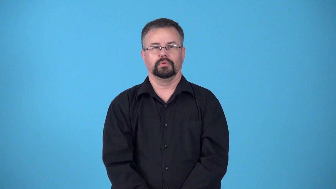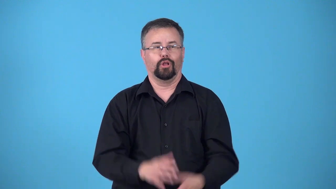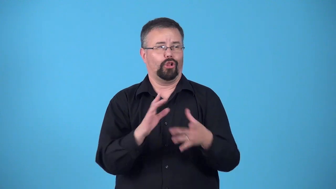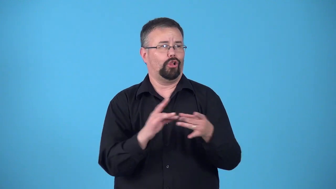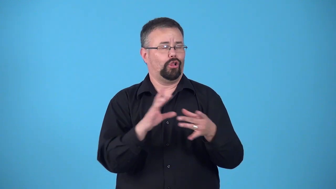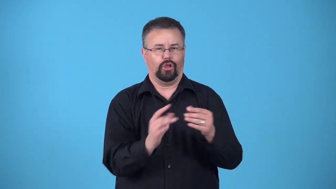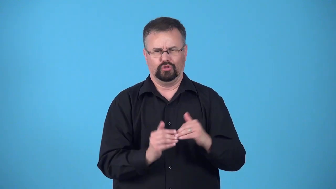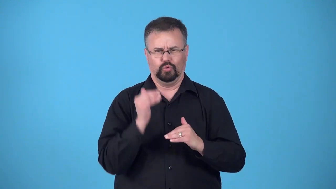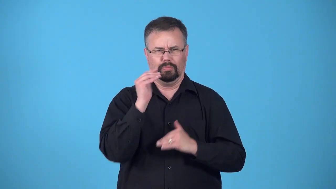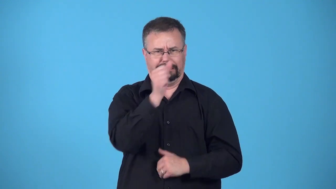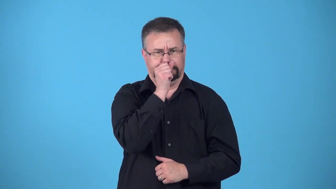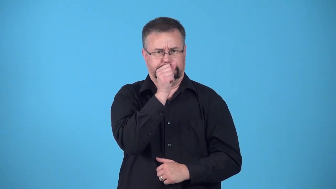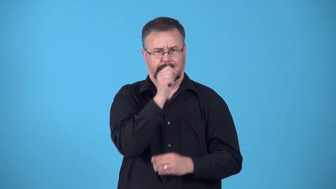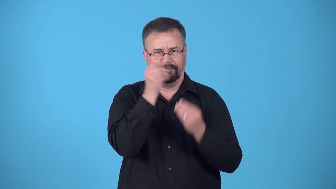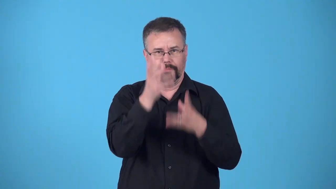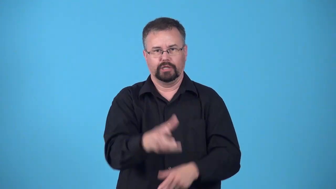too much information, tmi